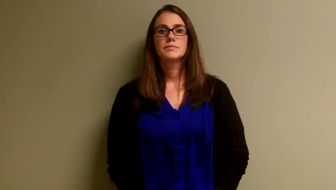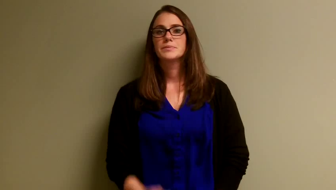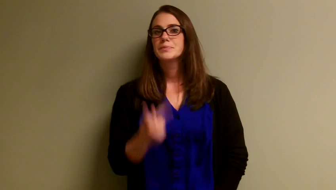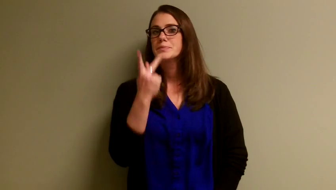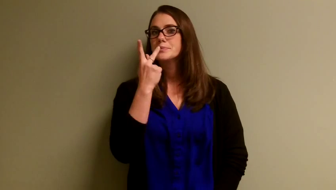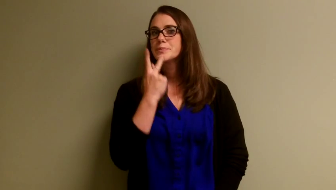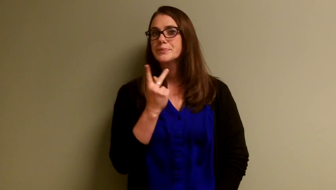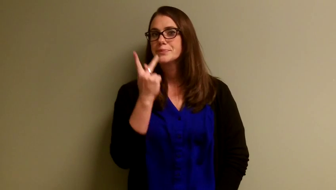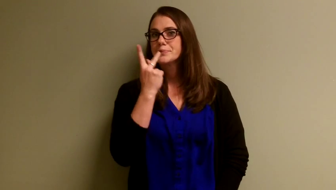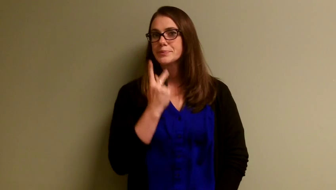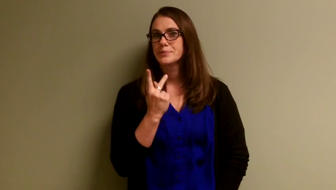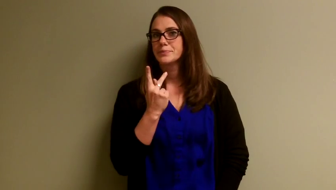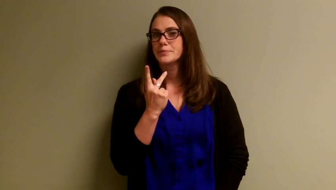PINK